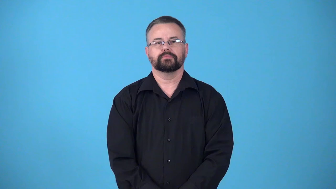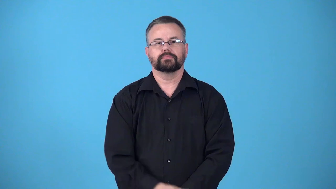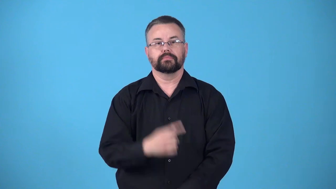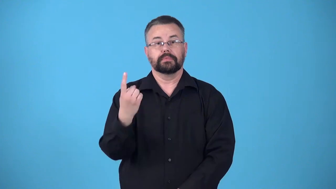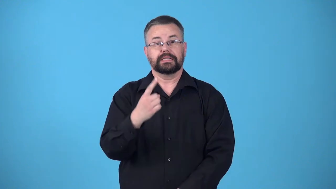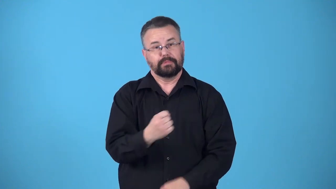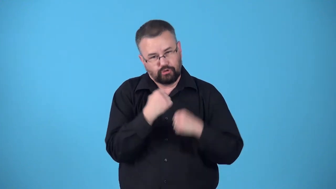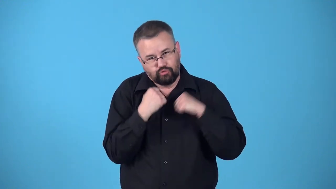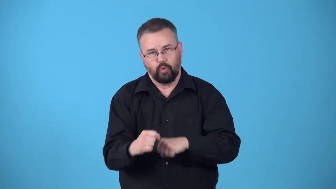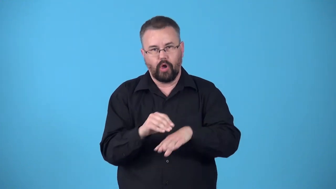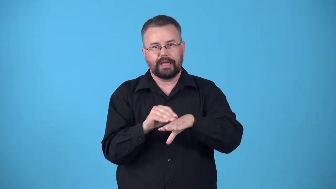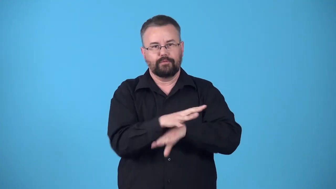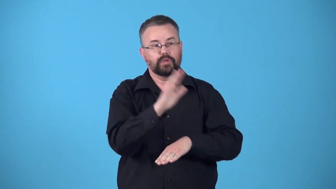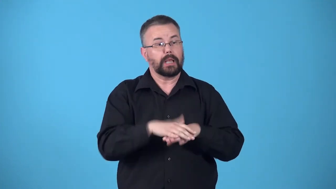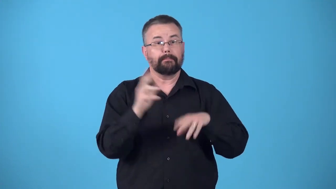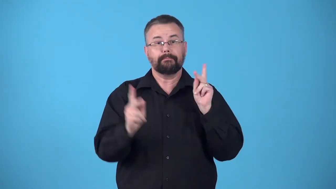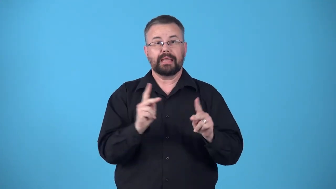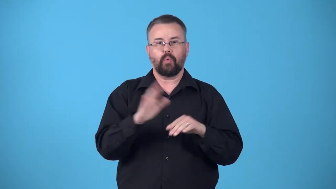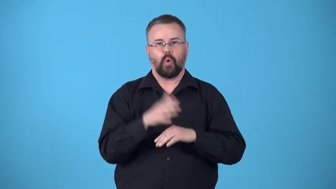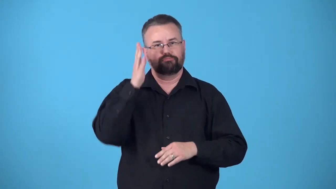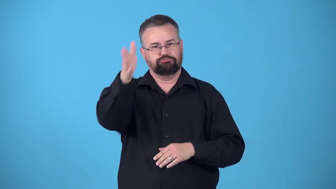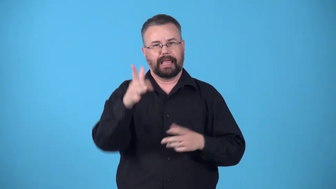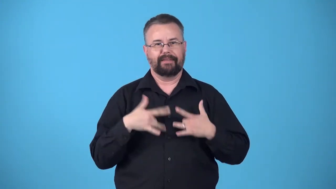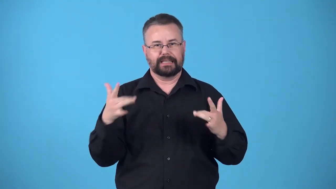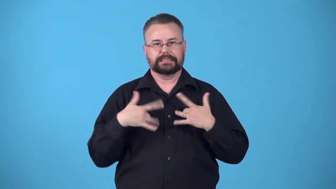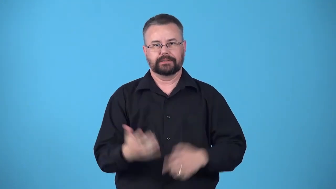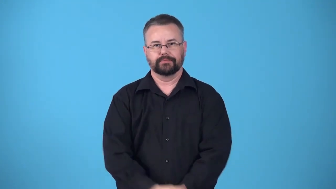cast a long shadow